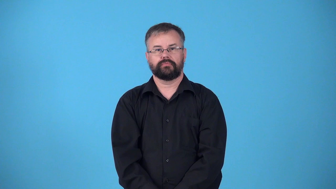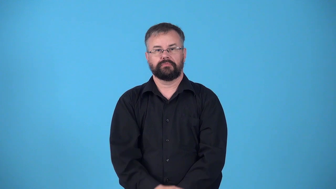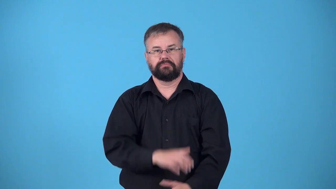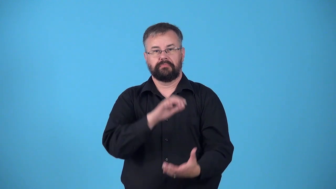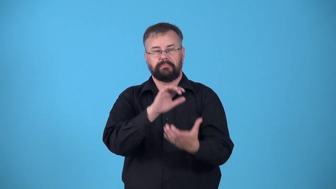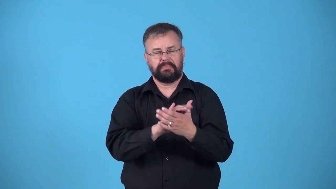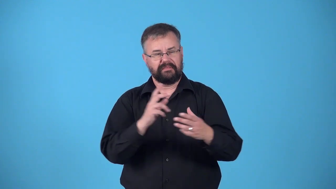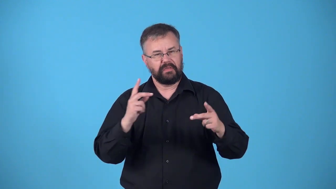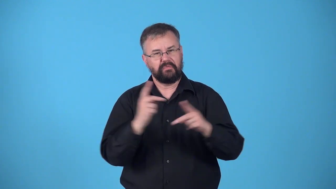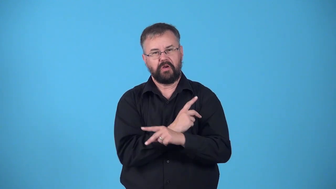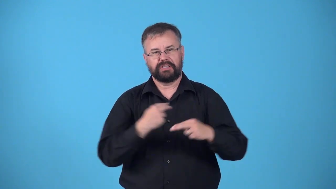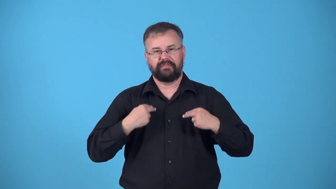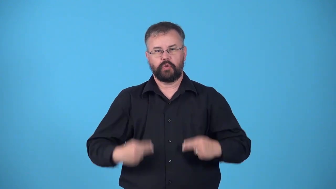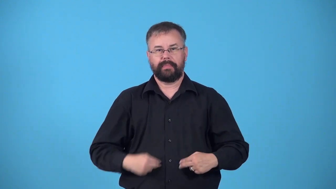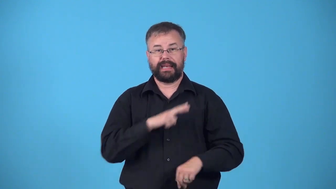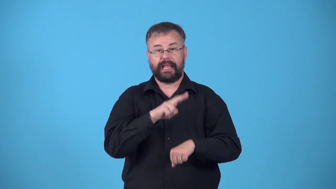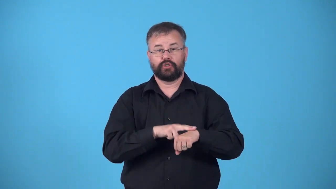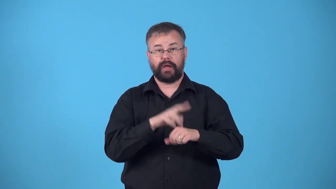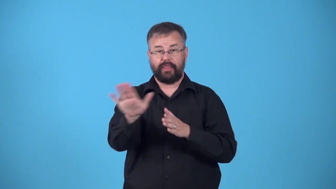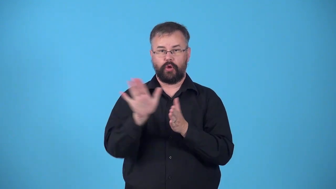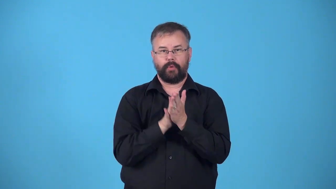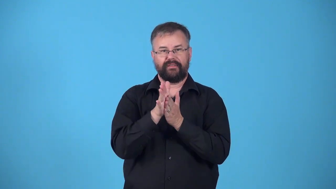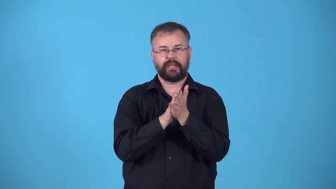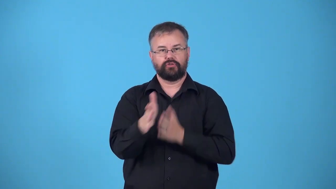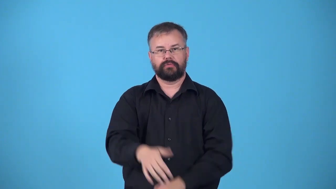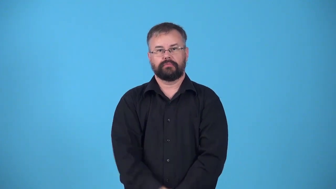misanthropic